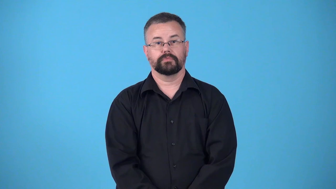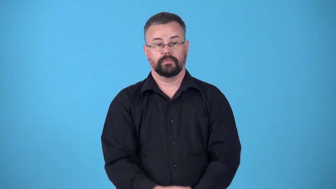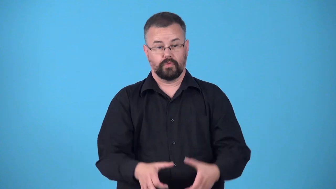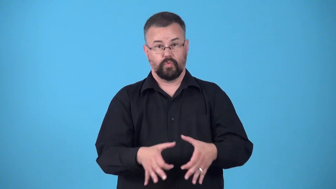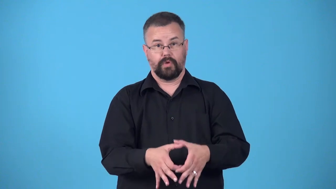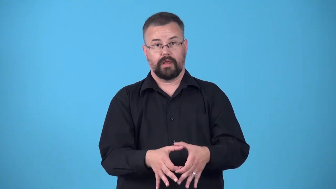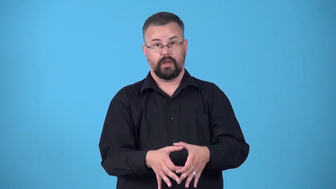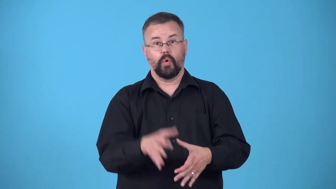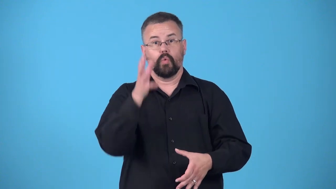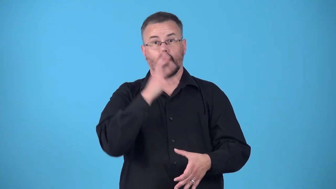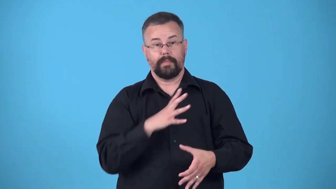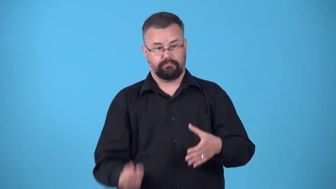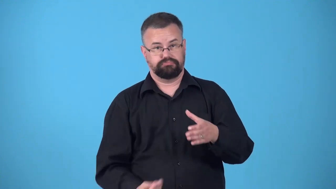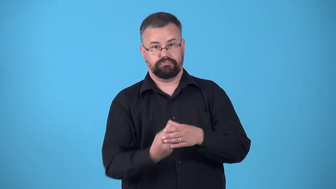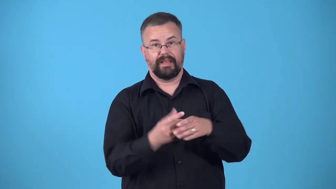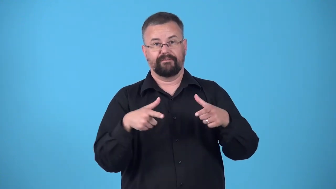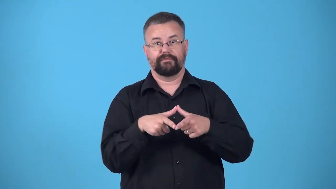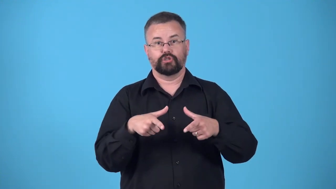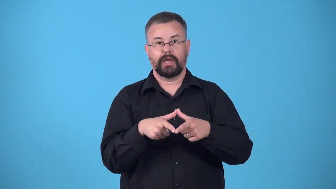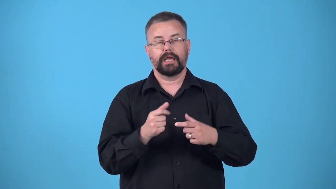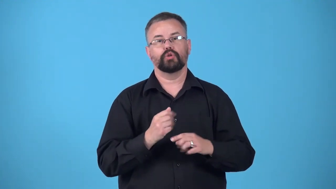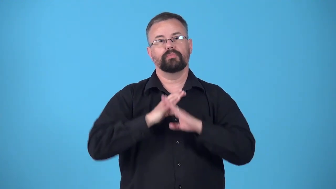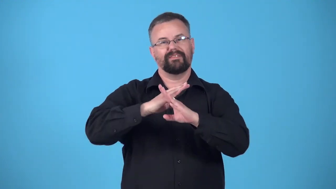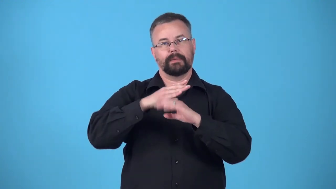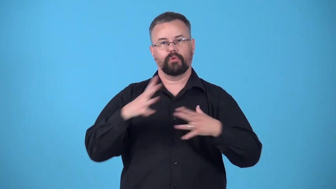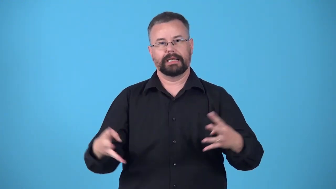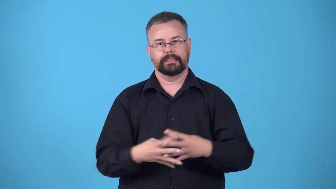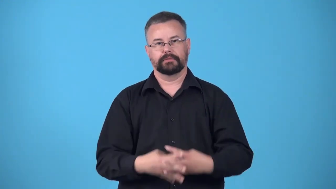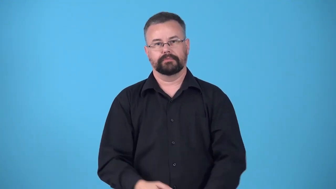diaphragm